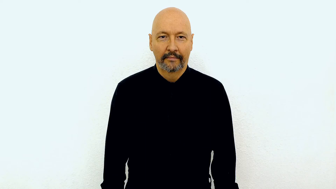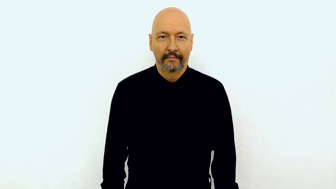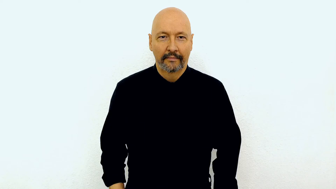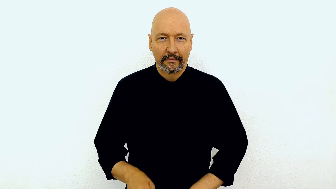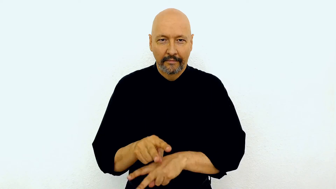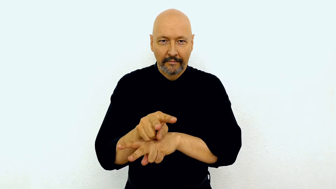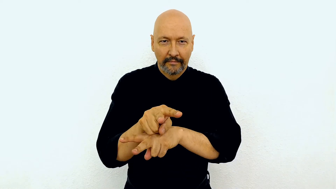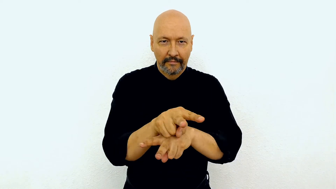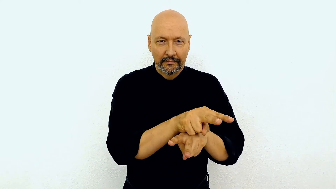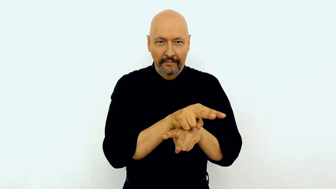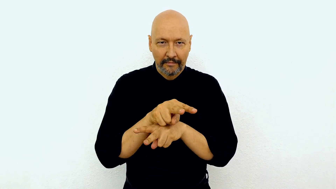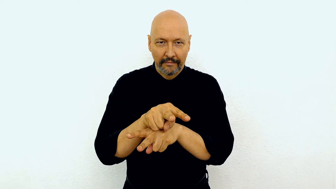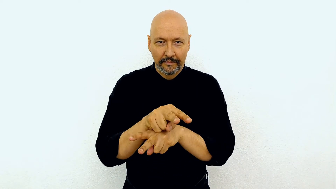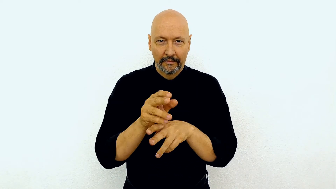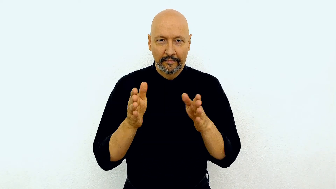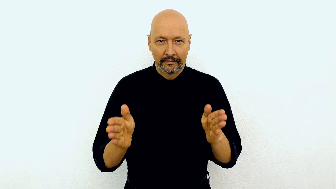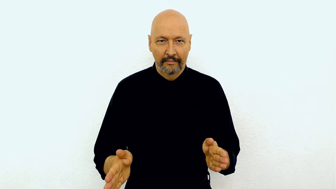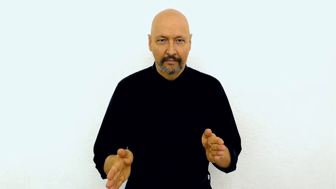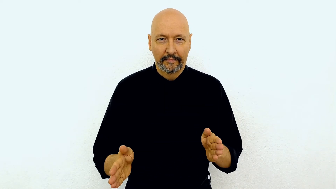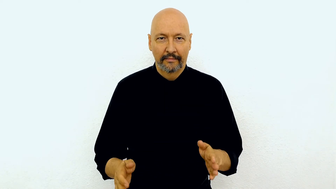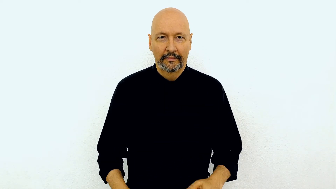OVERSEER / [overwatch / version of supervisor]